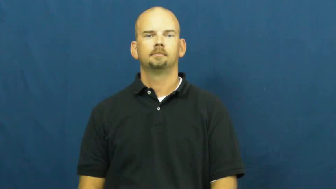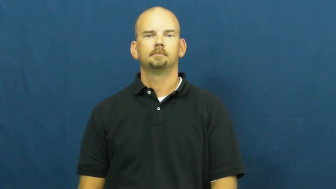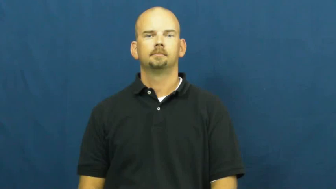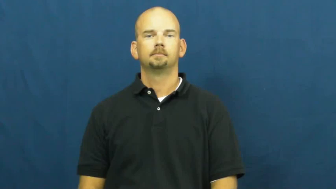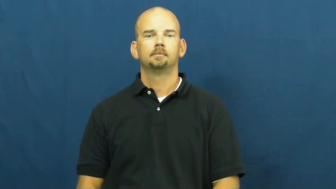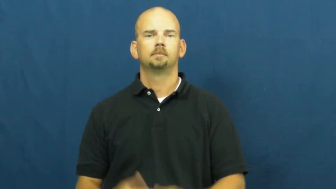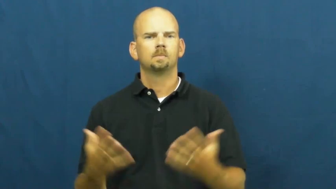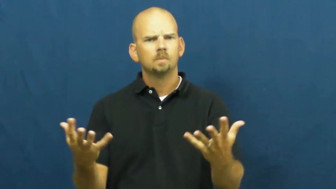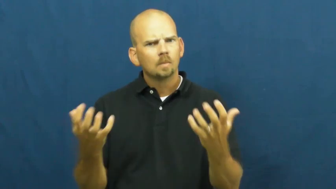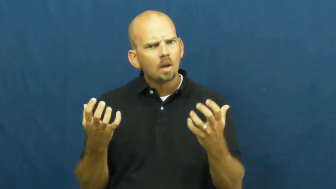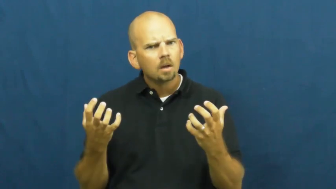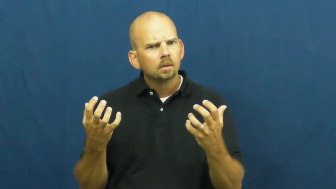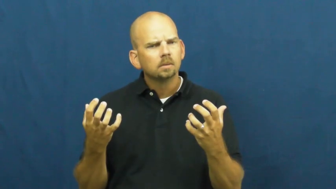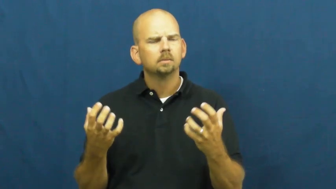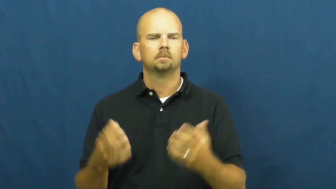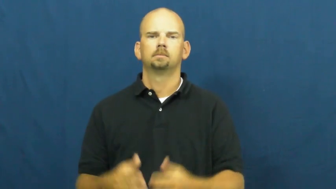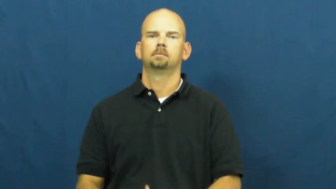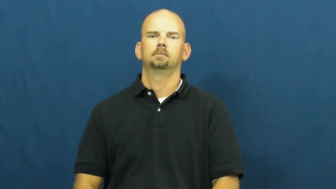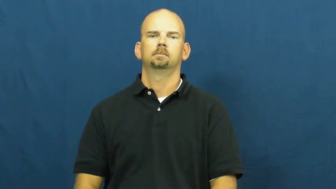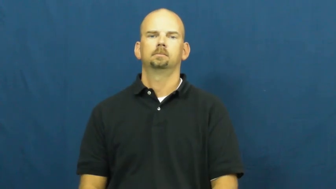after-want